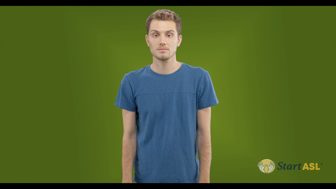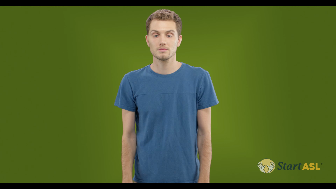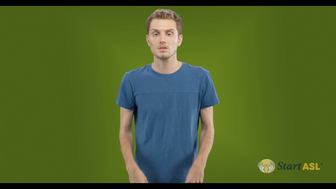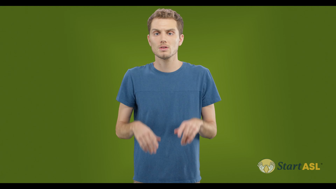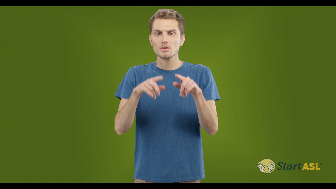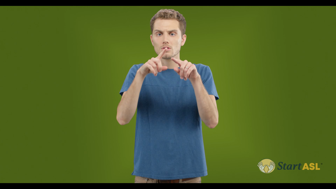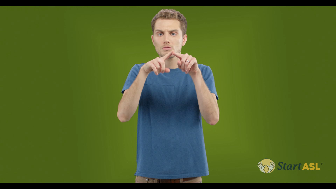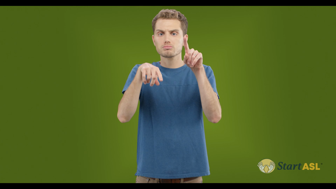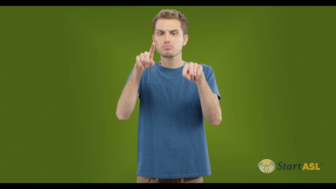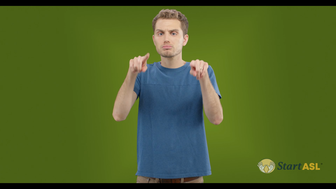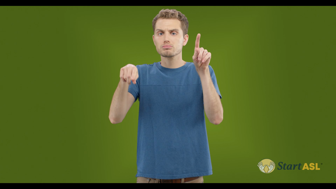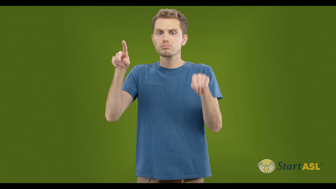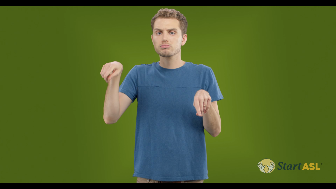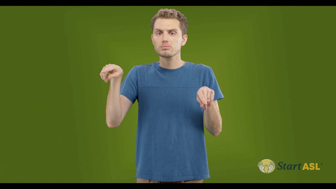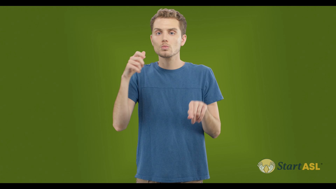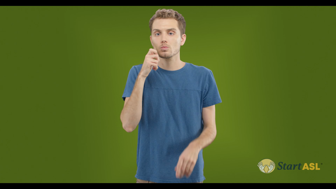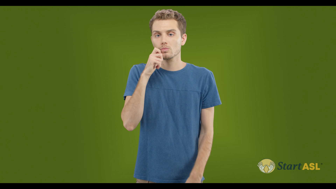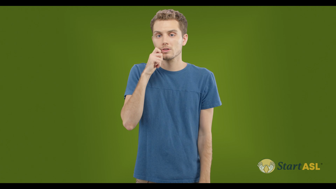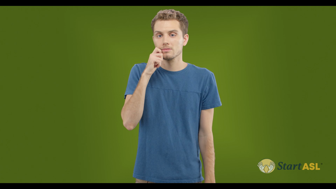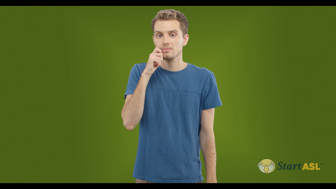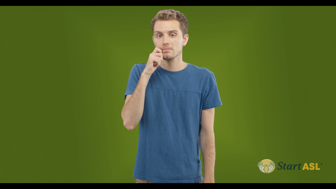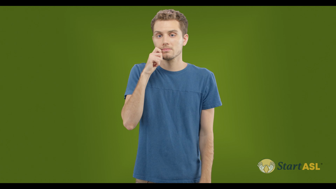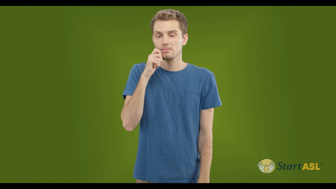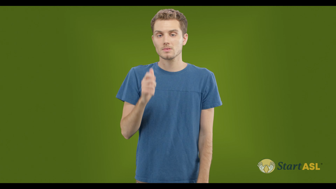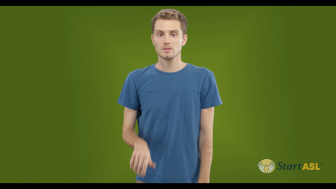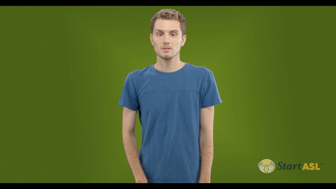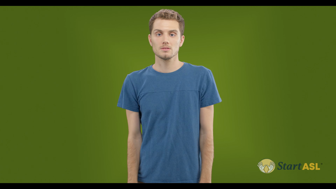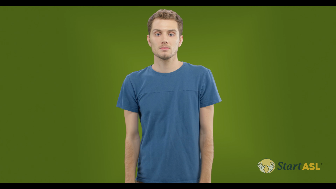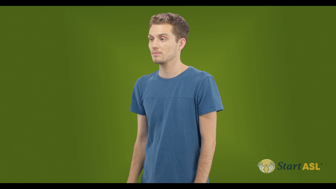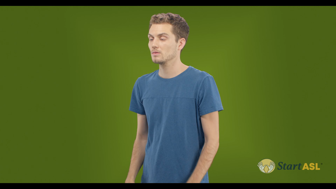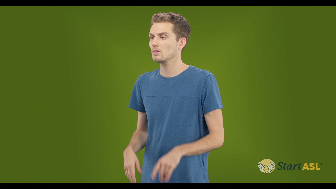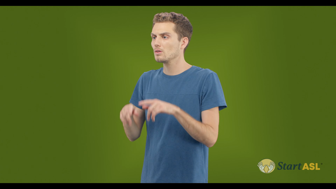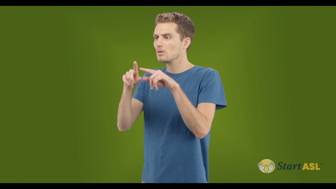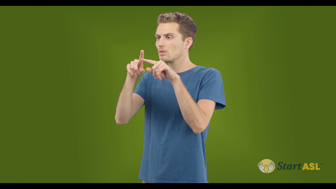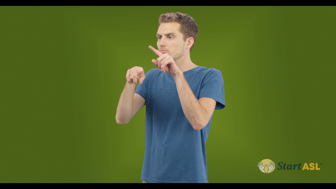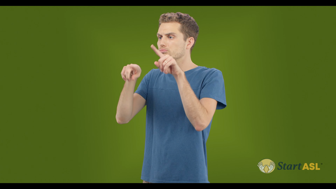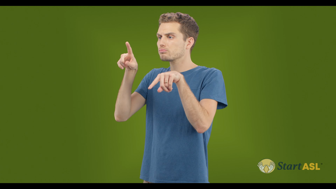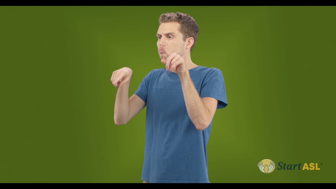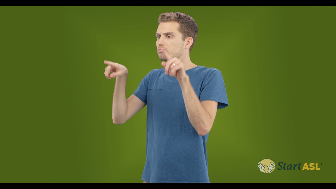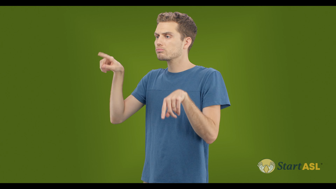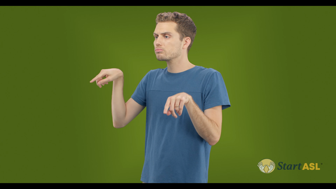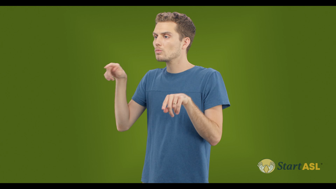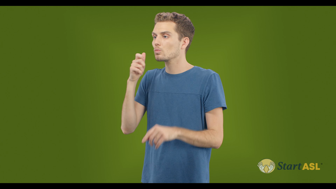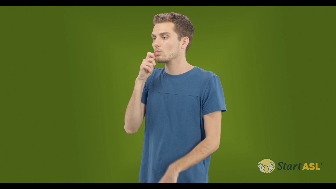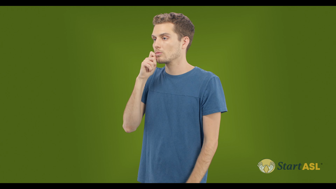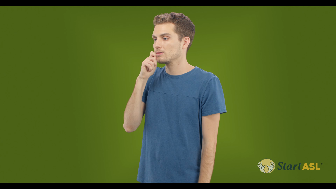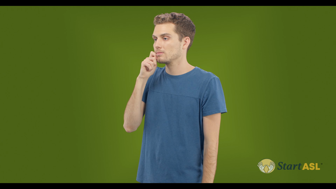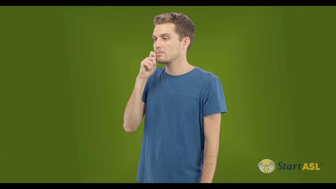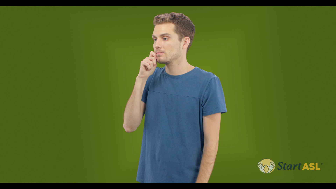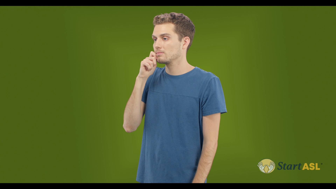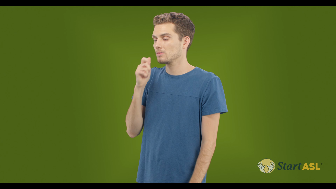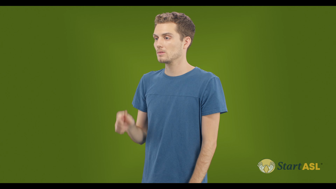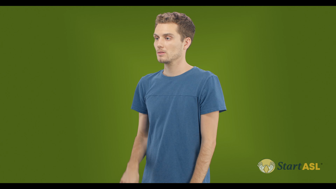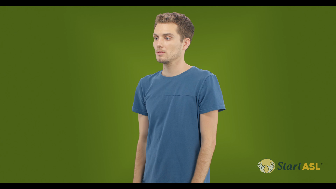mixed race